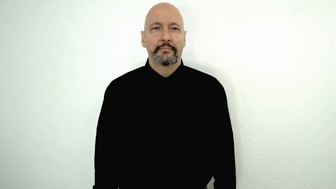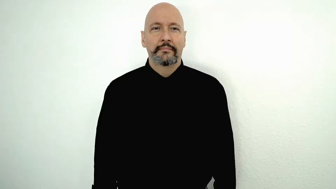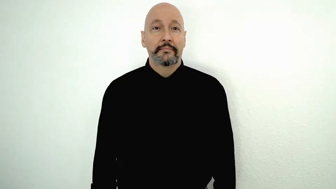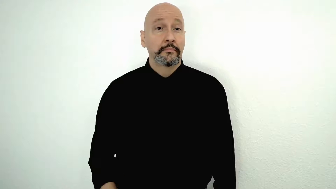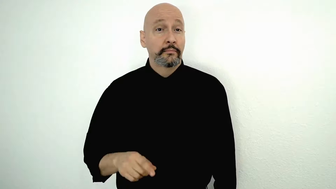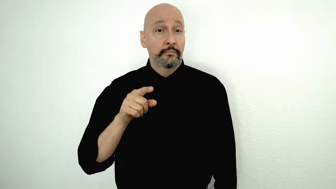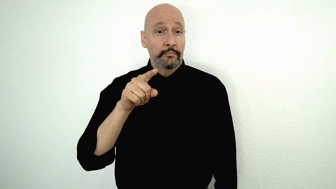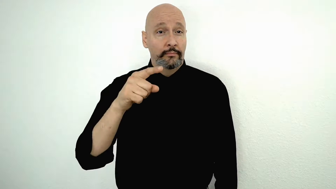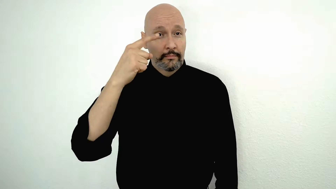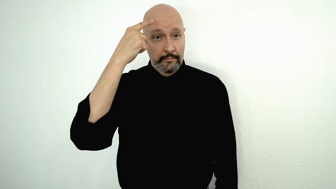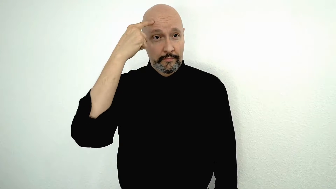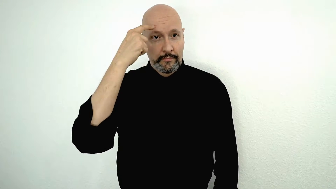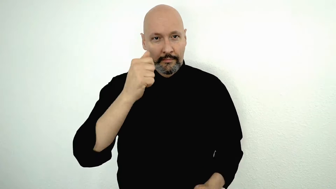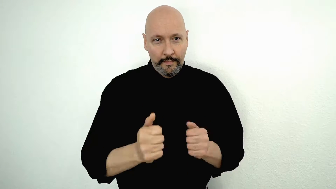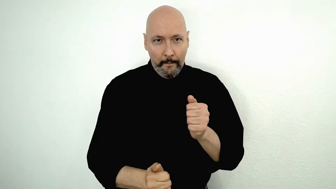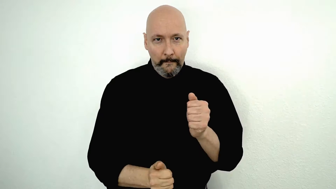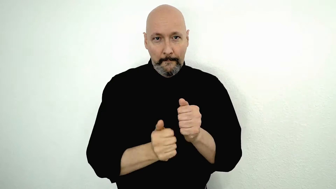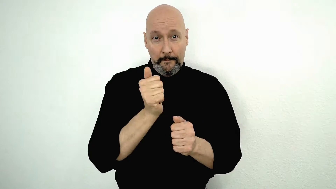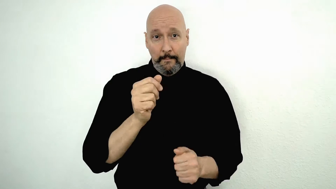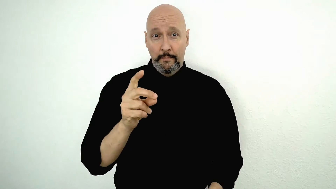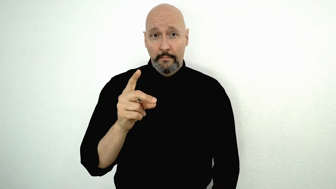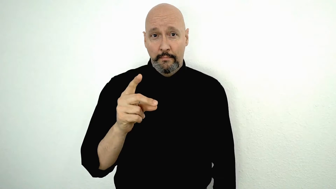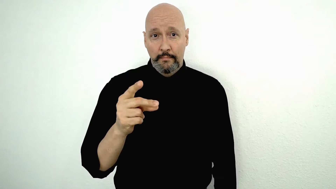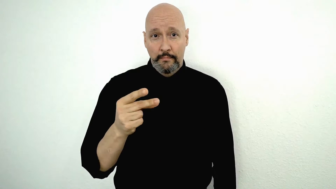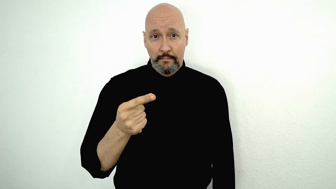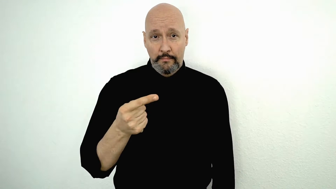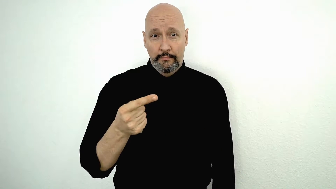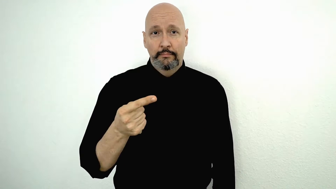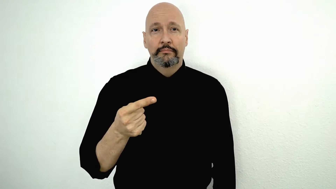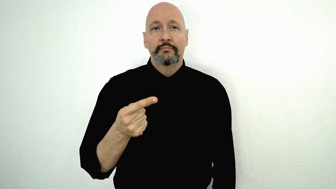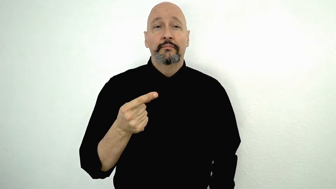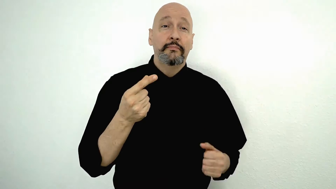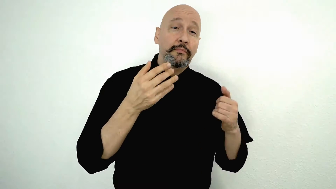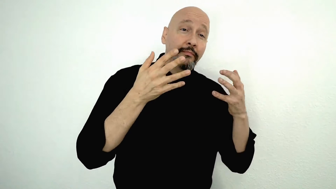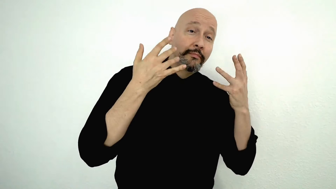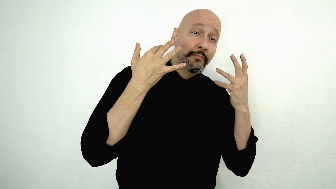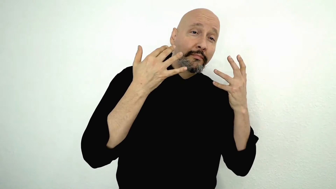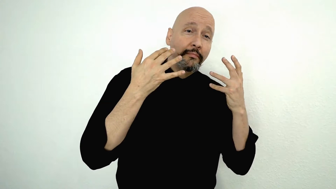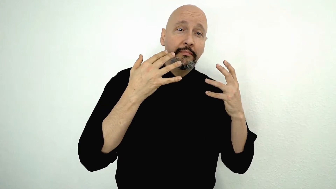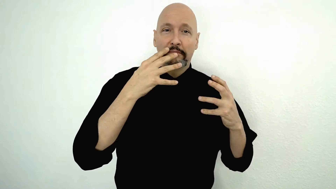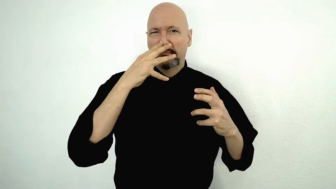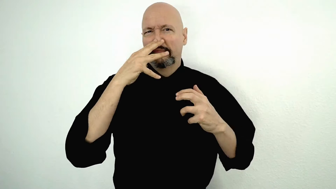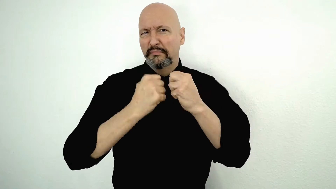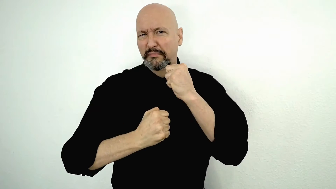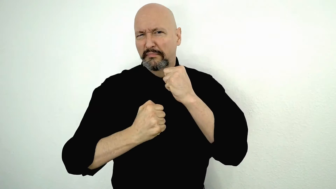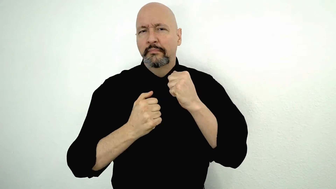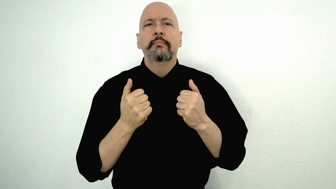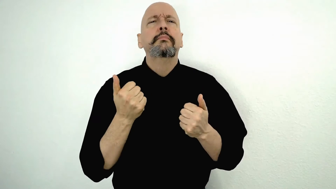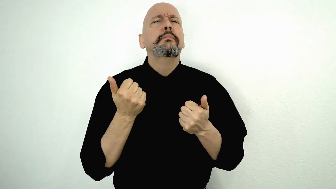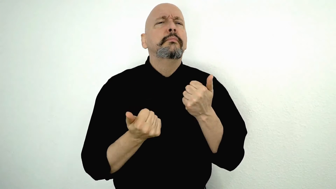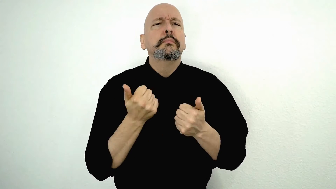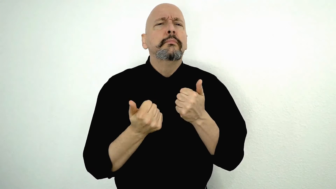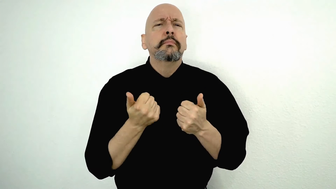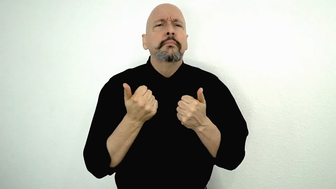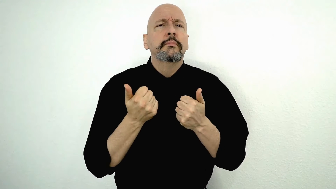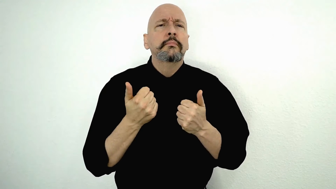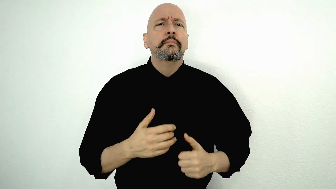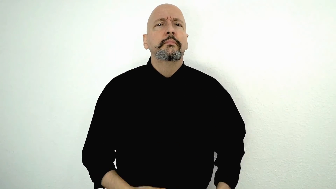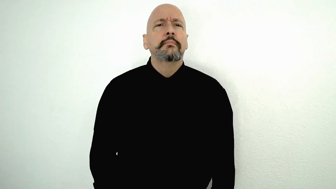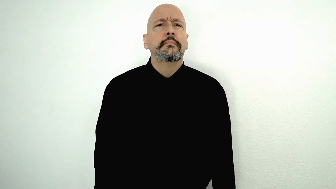YOU THINK MOST DOG FRIENDLY, MEAN, WHICH?